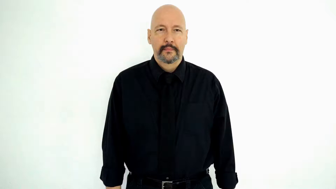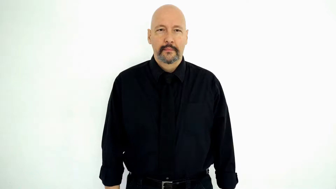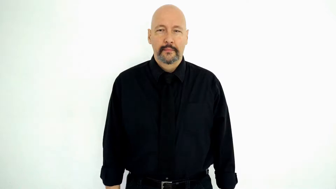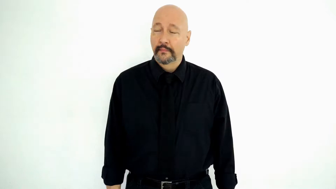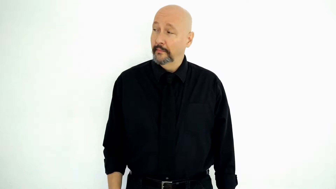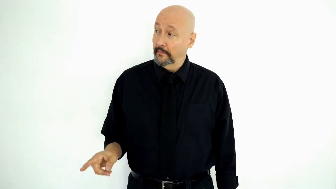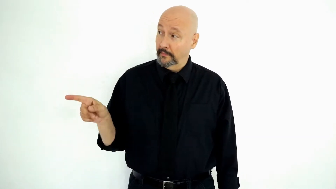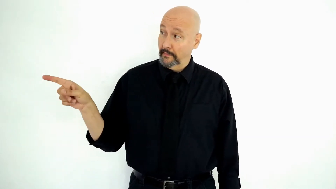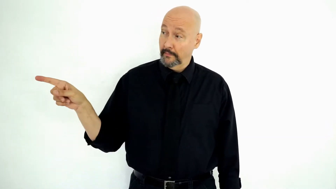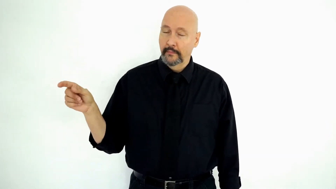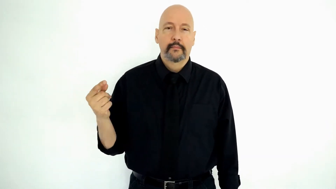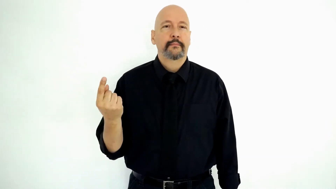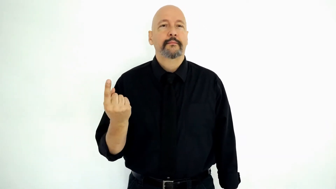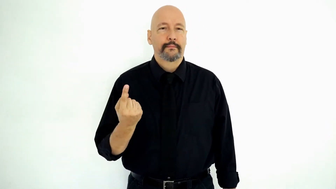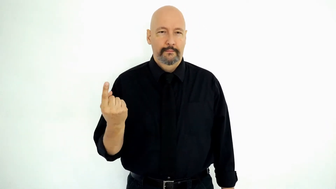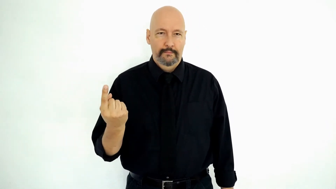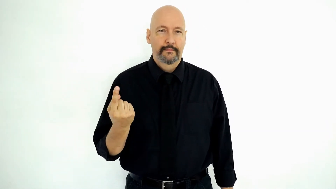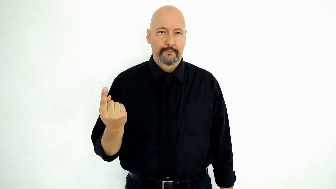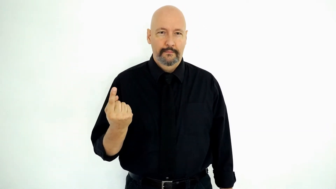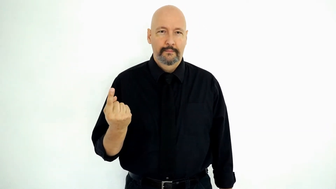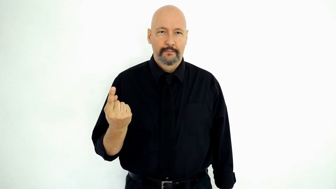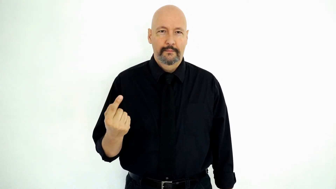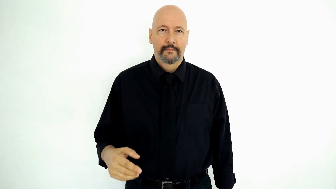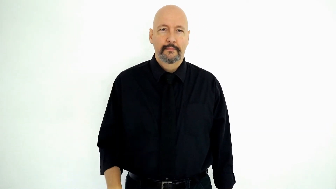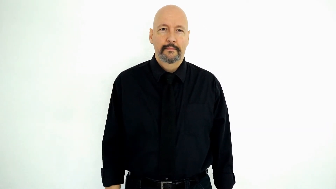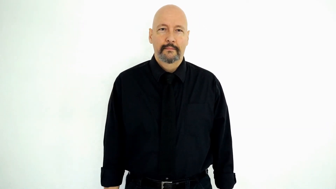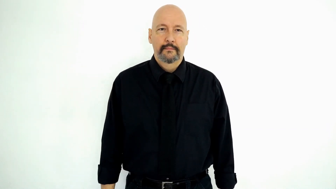HE/SHE/that-person SINGLE. (She is available to pursue.)